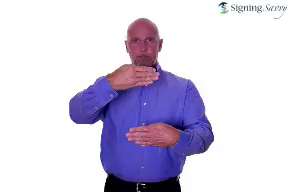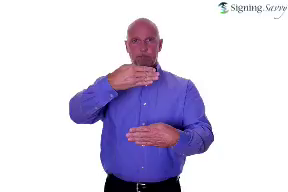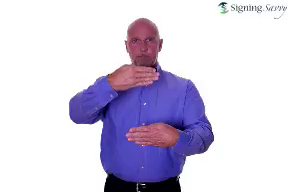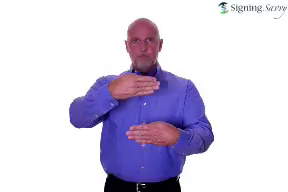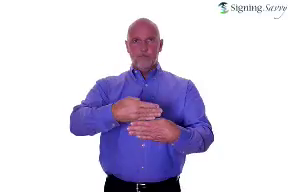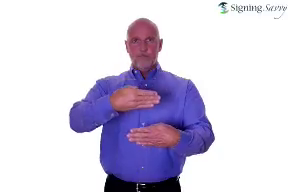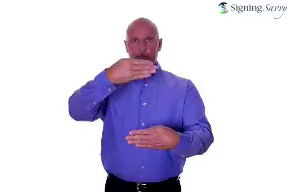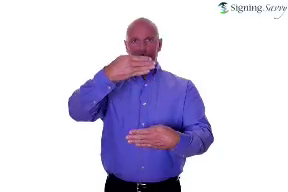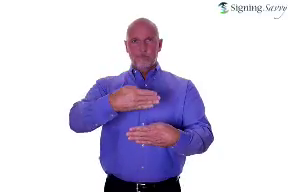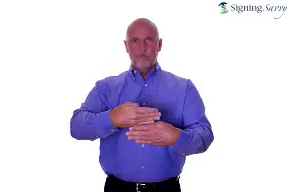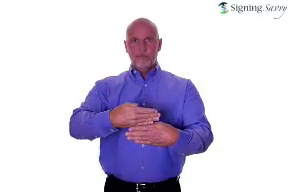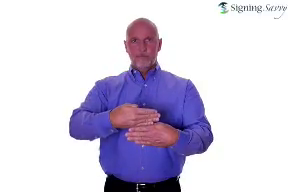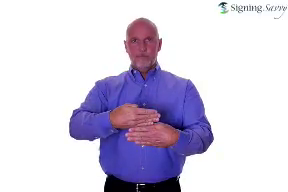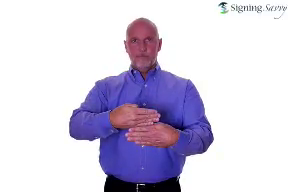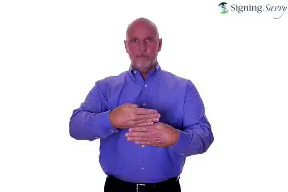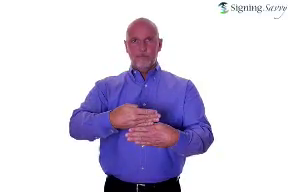Window